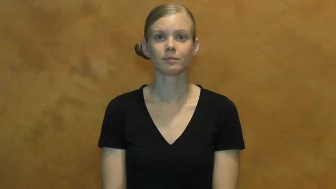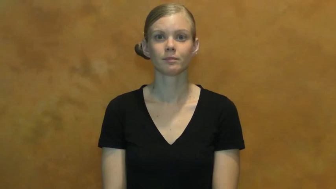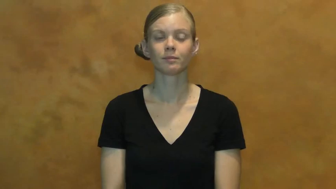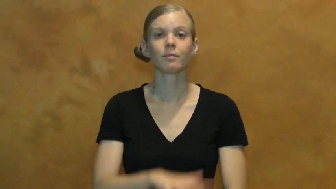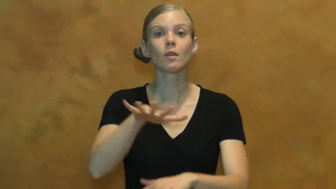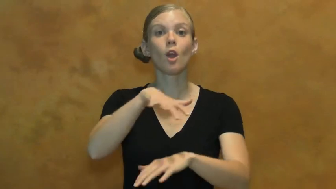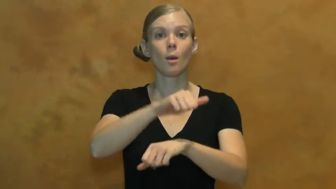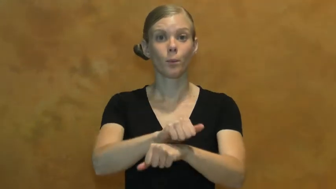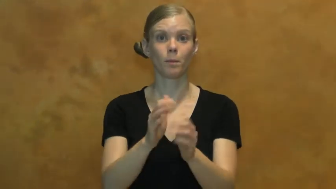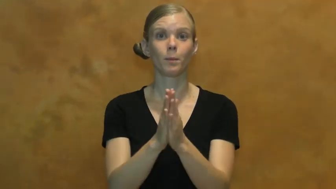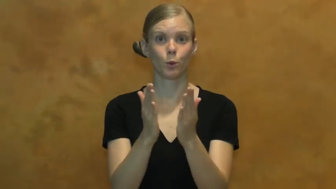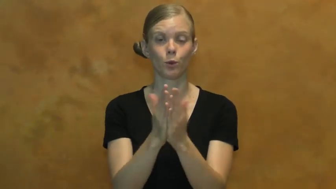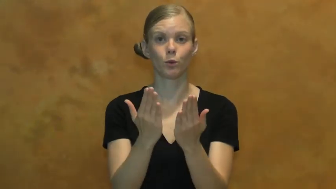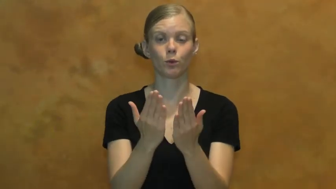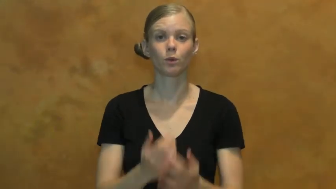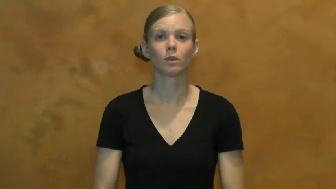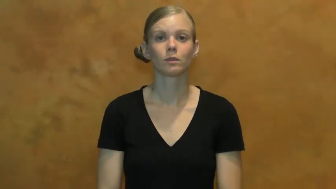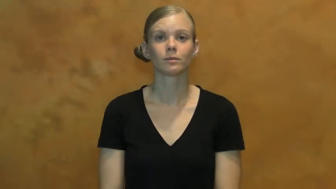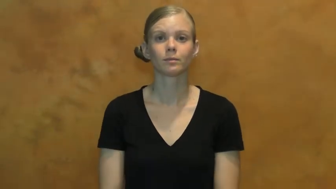appointment book